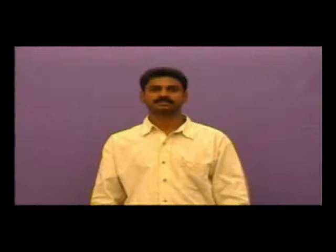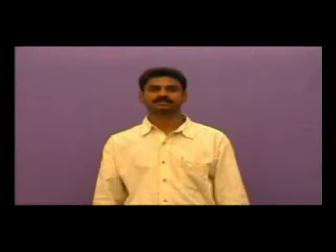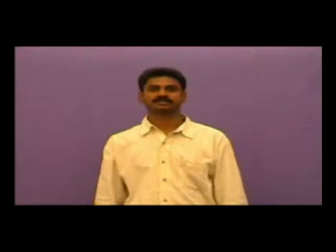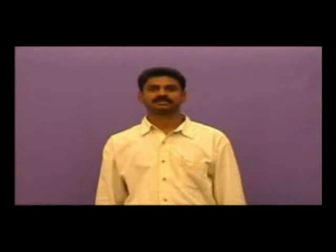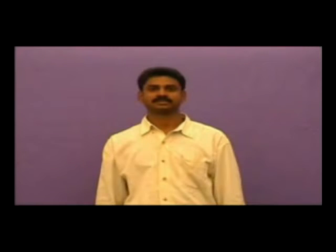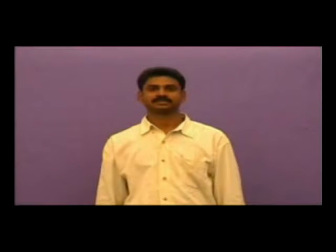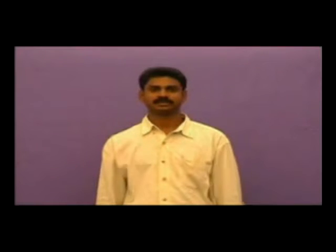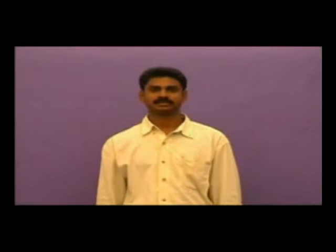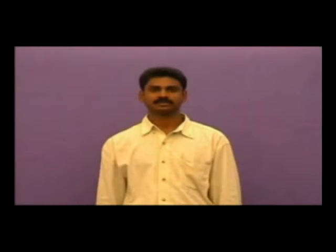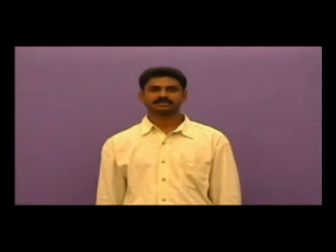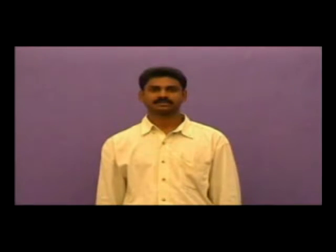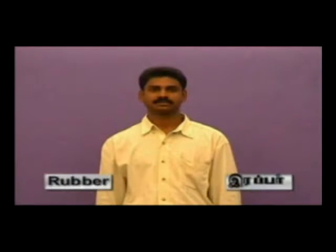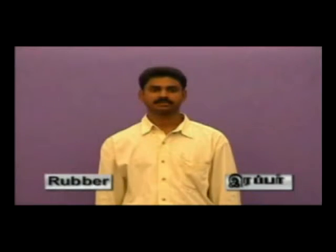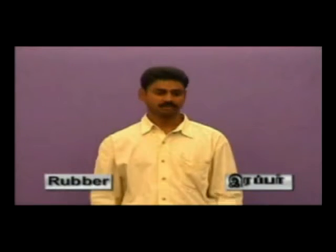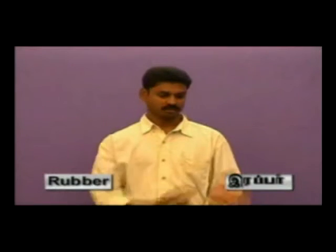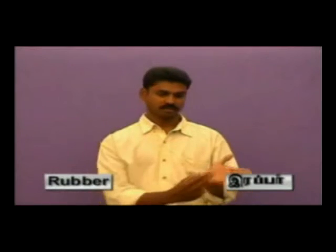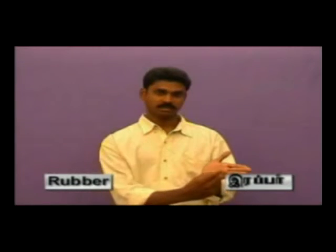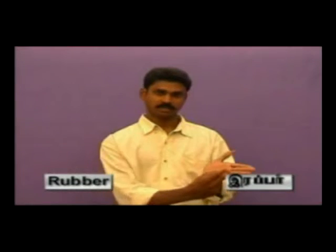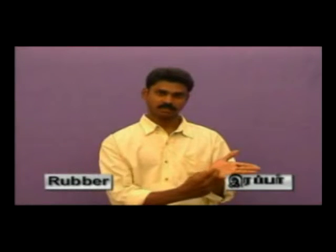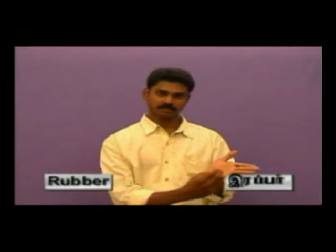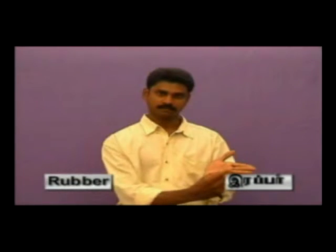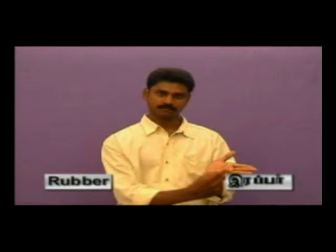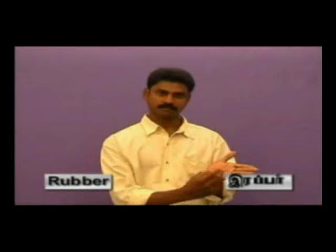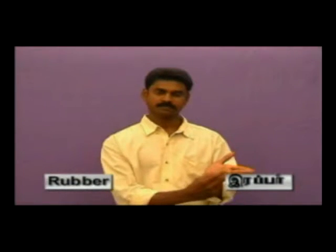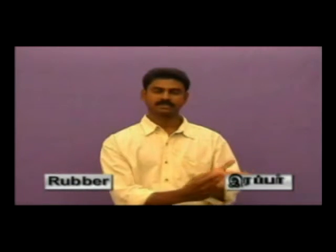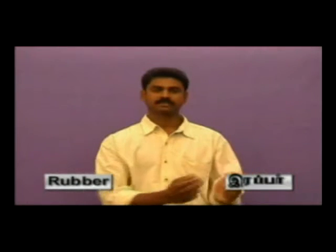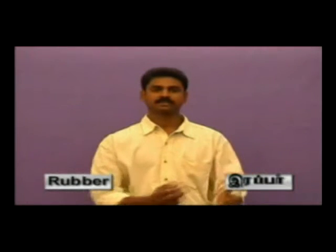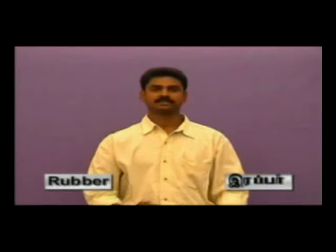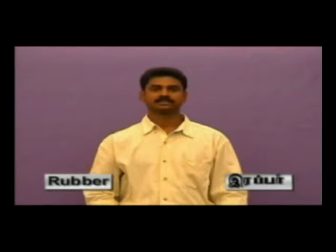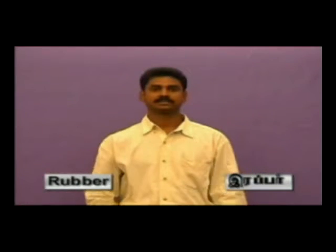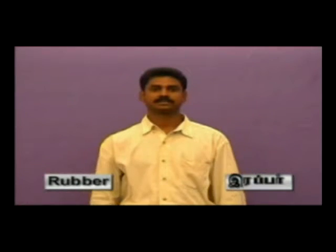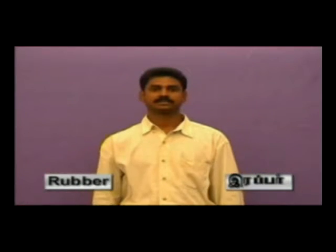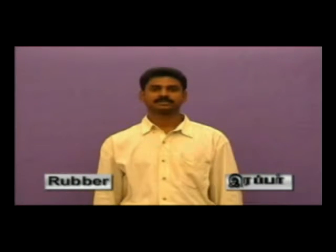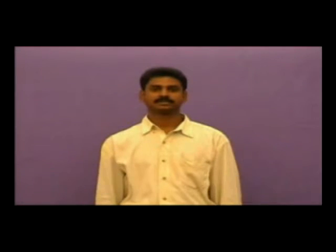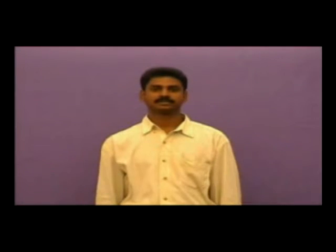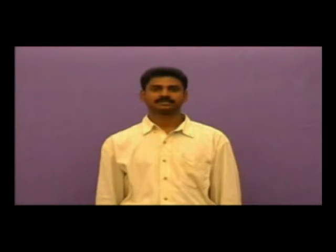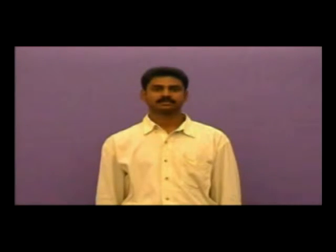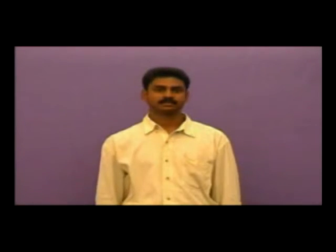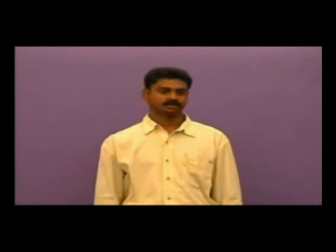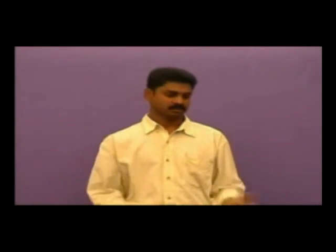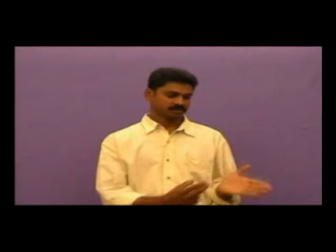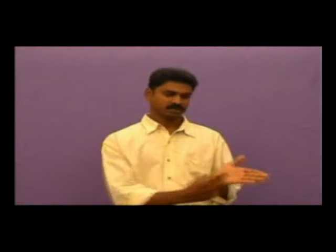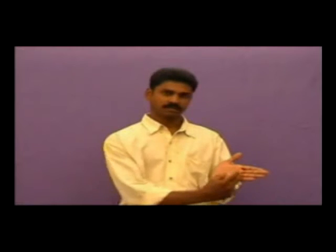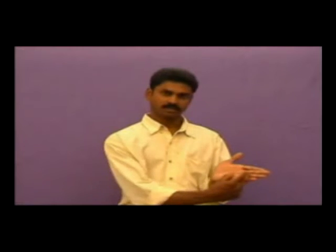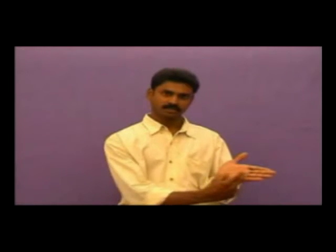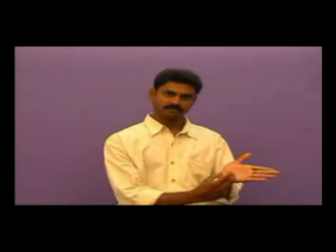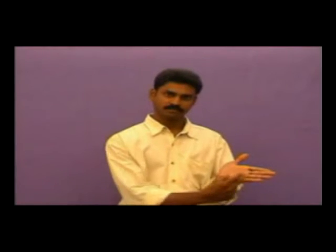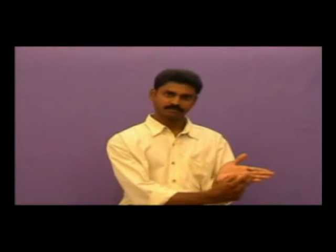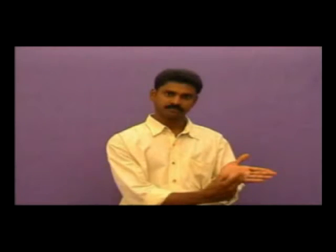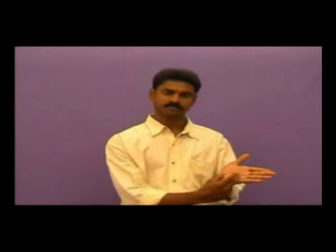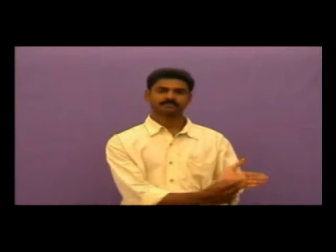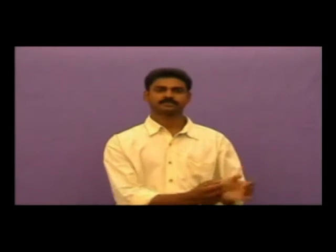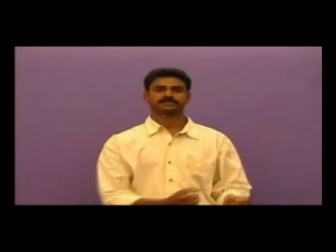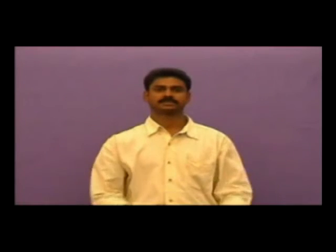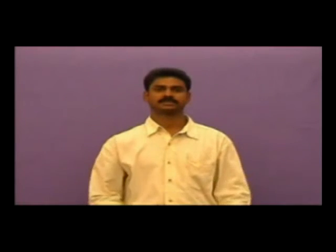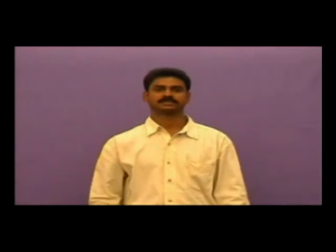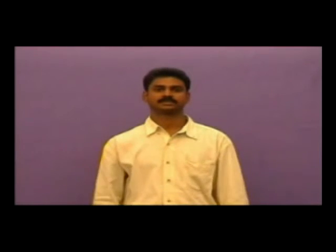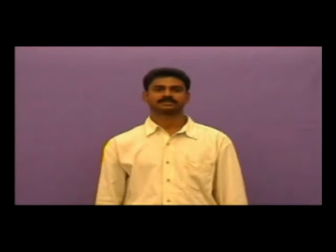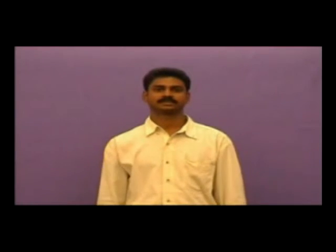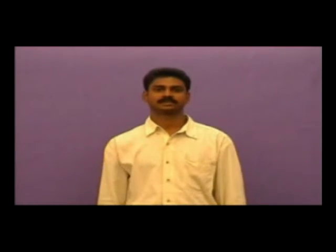Rubber